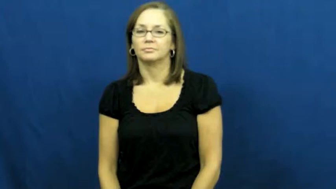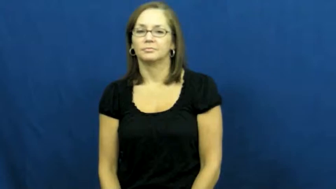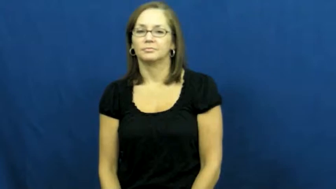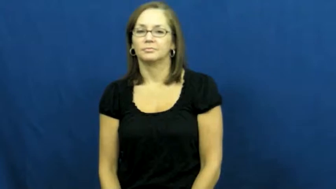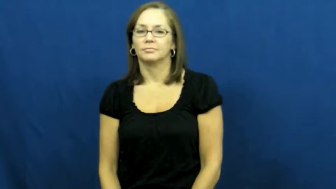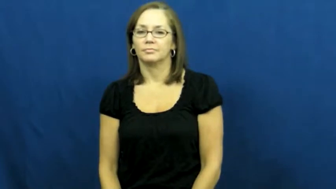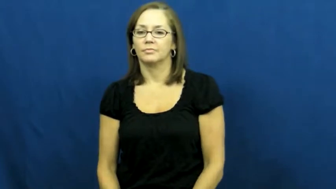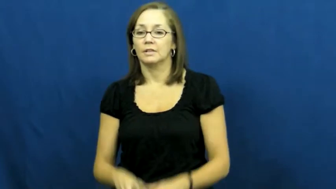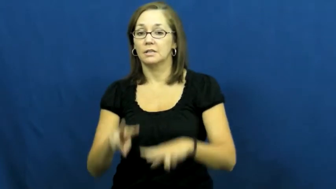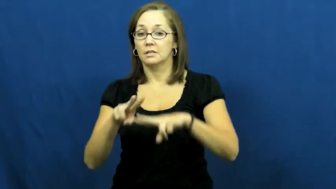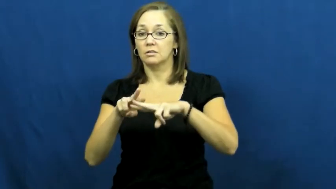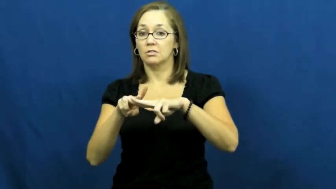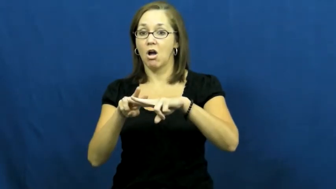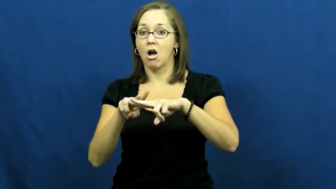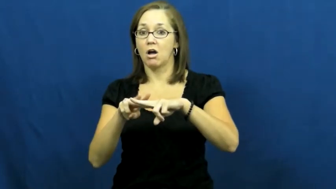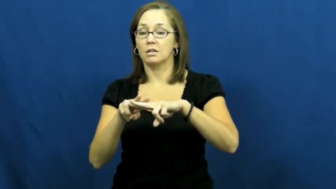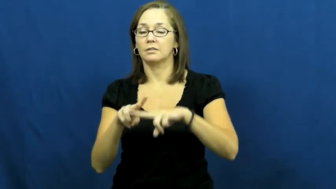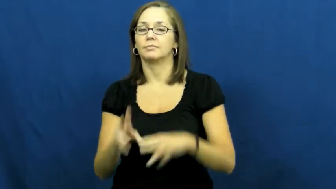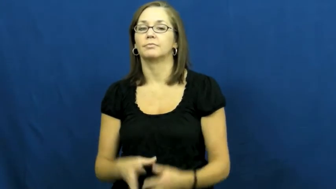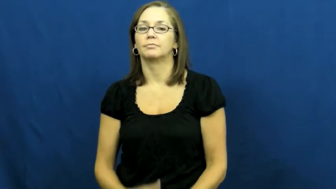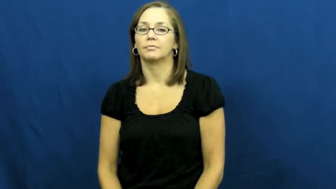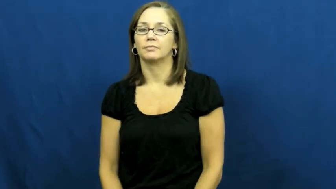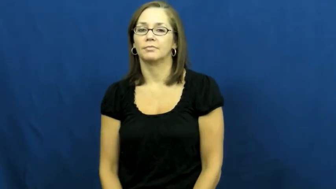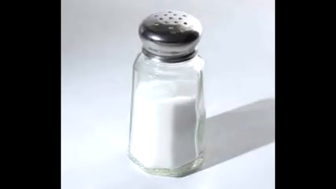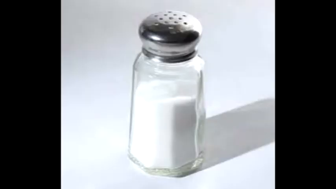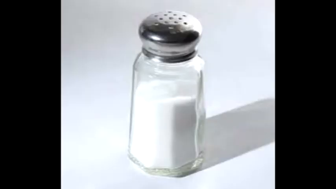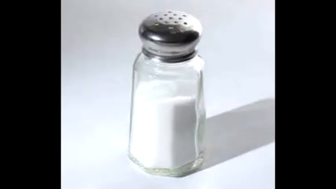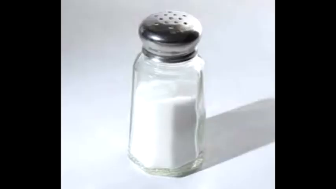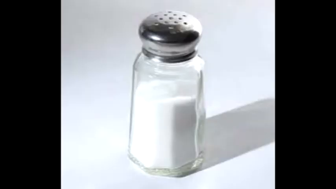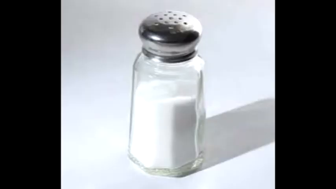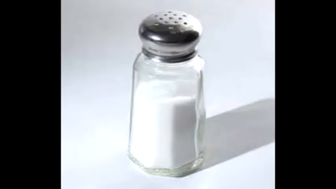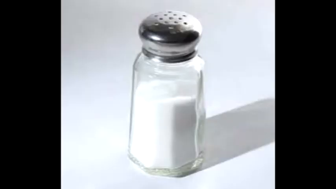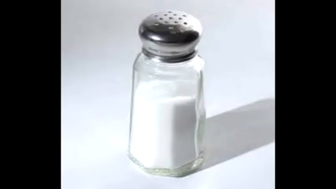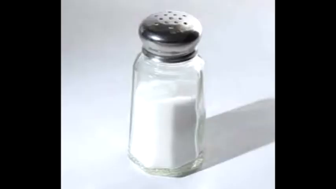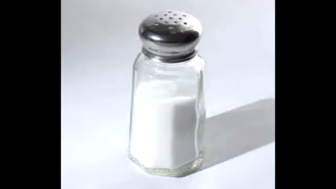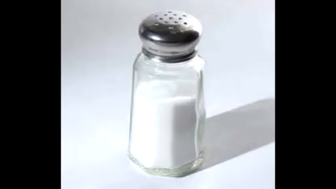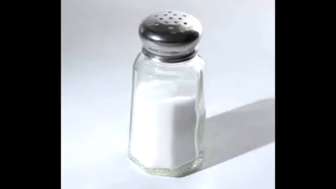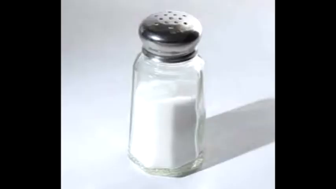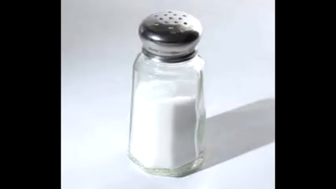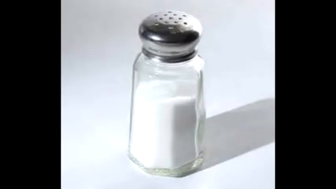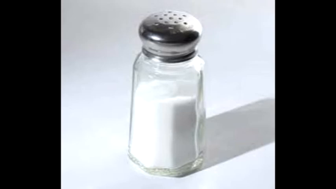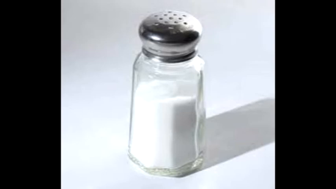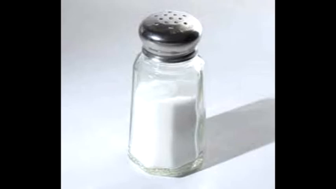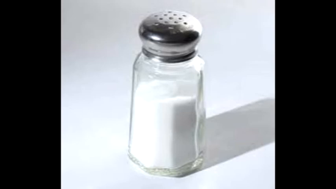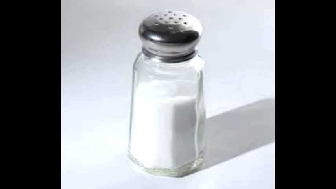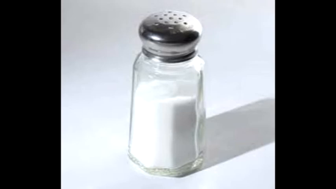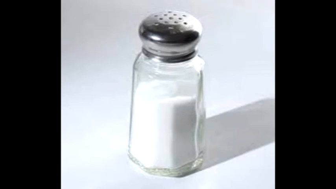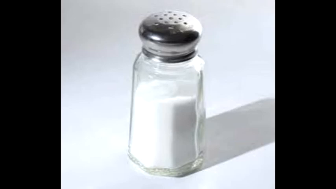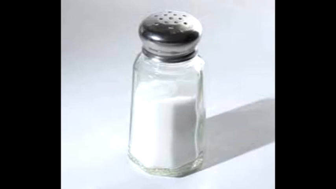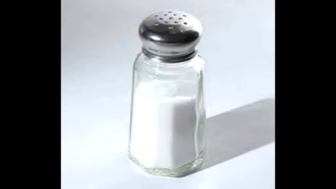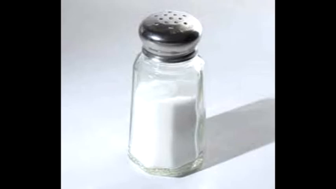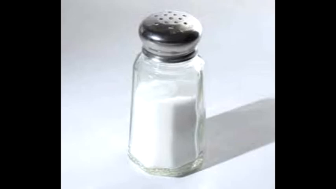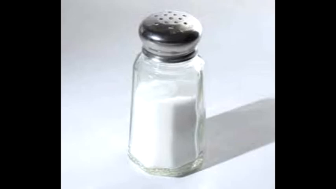salt